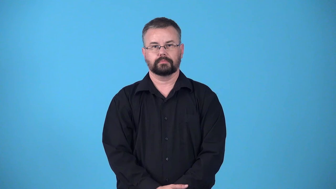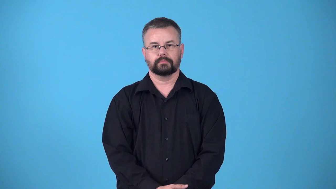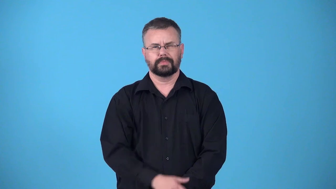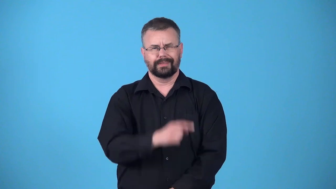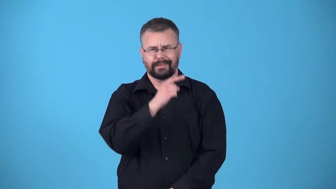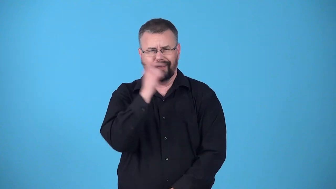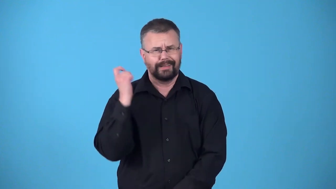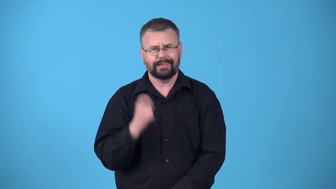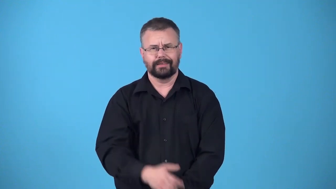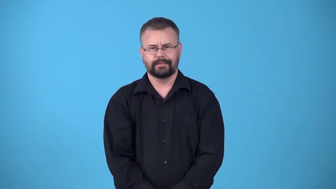face like a bulldog chewing on a wasp